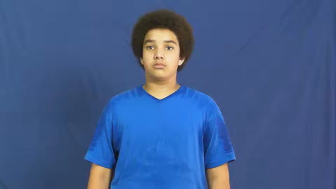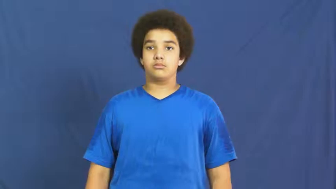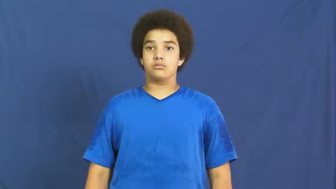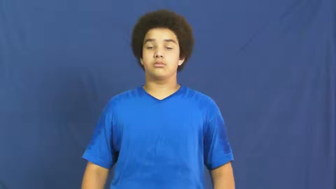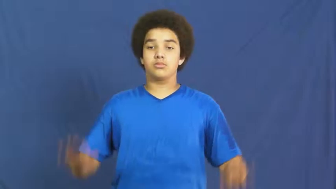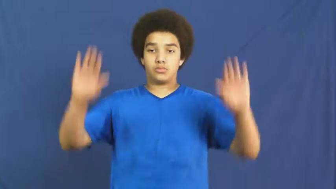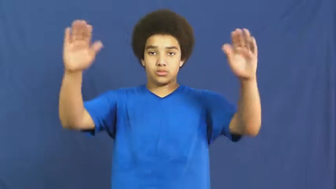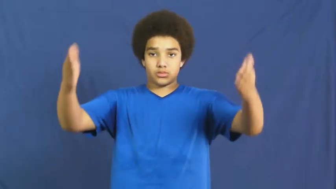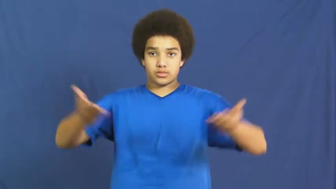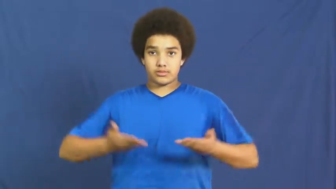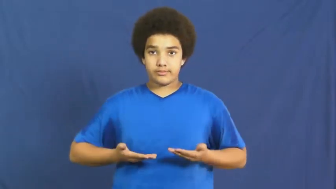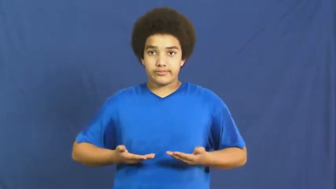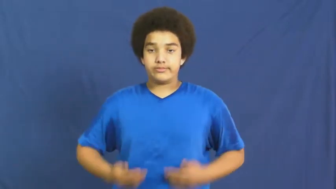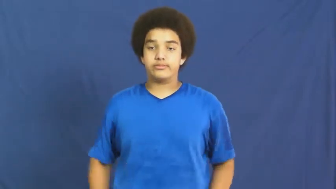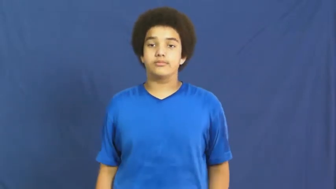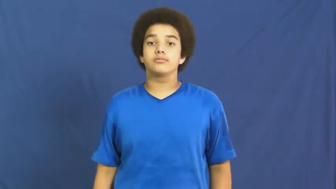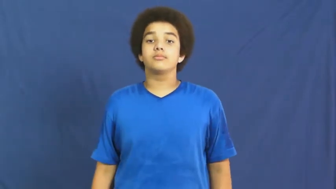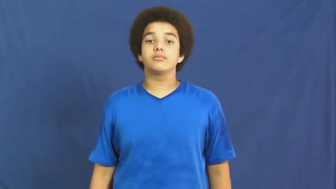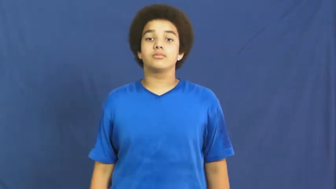introduce,intro,preamble,prologue